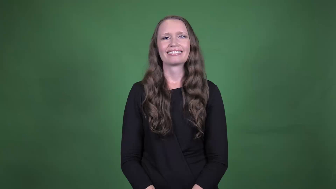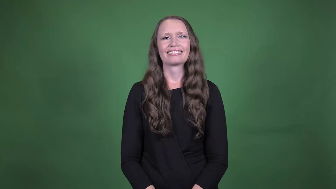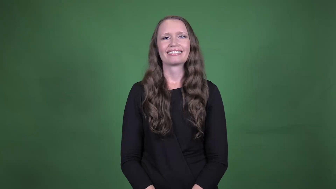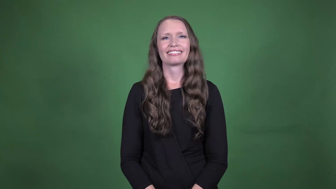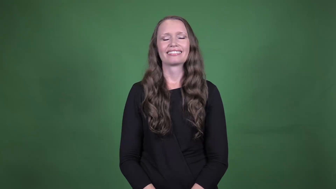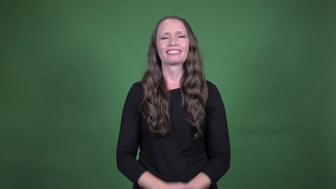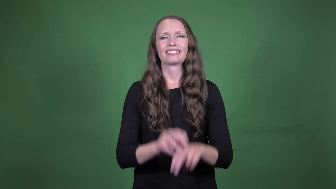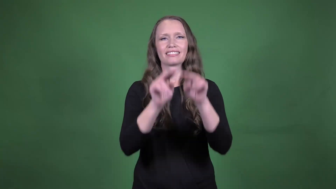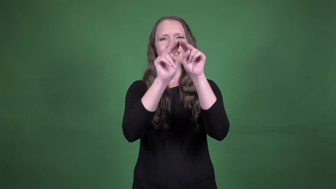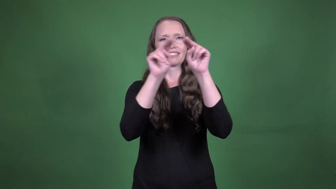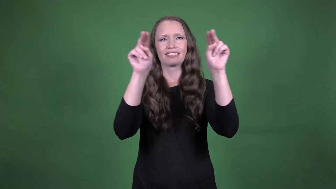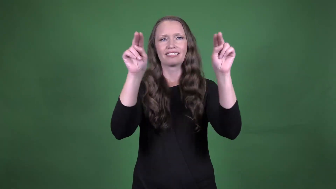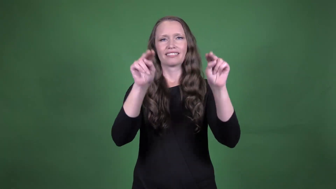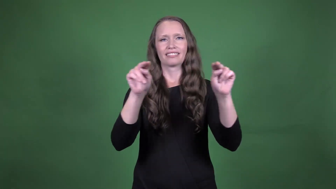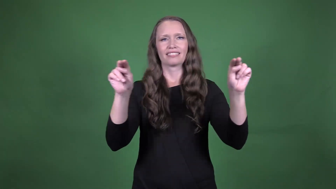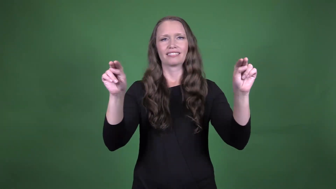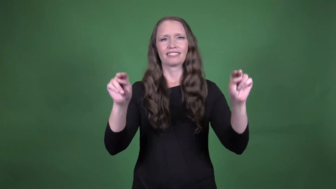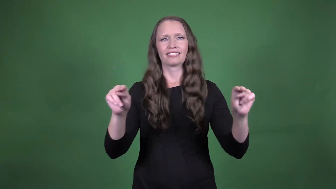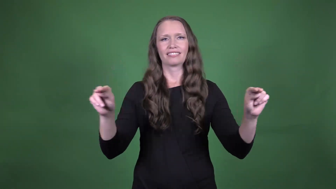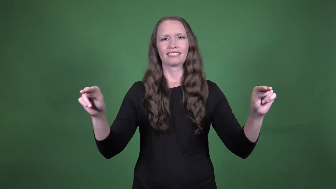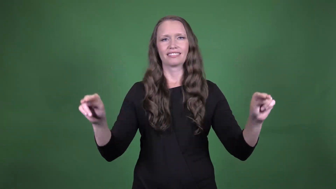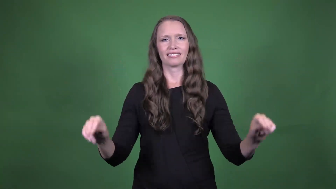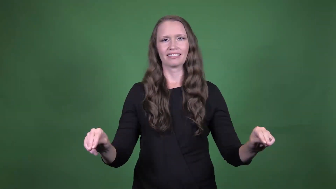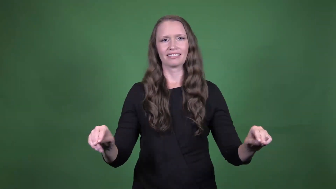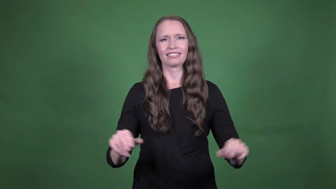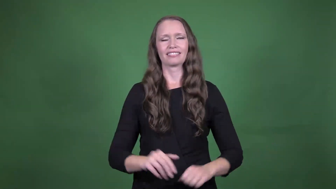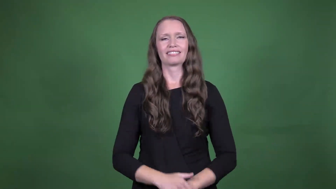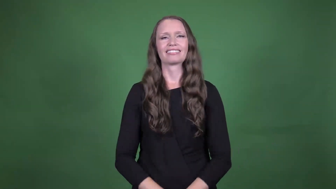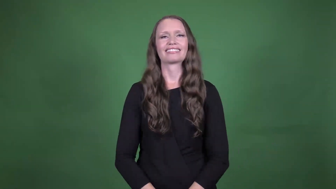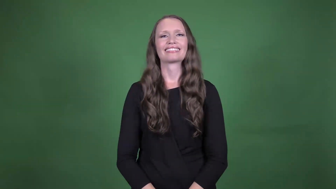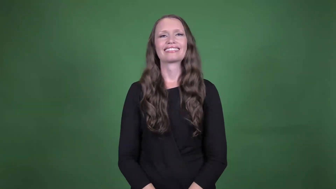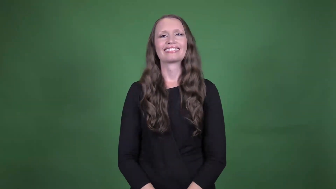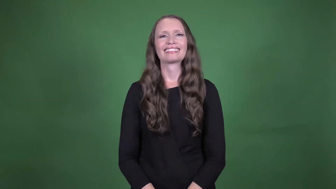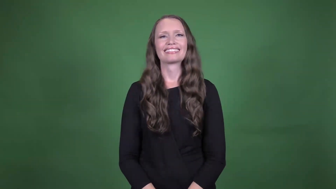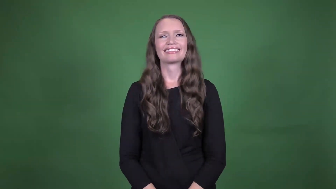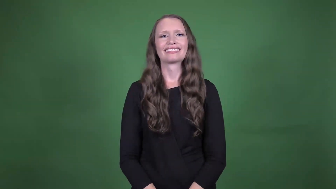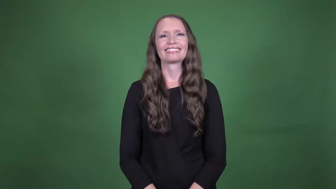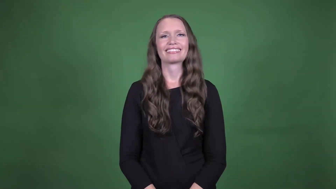castle